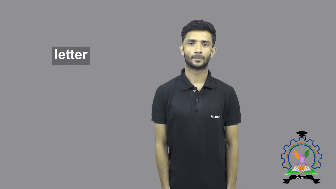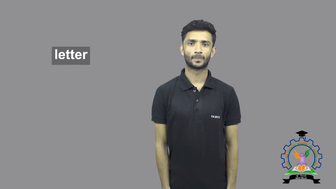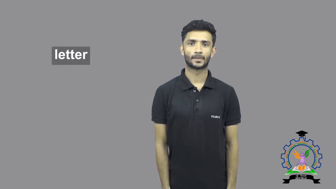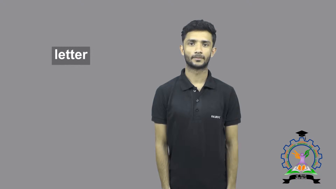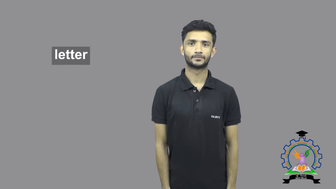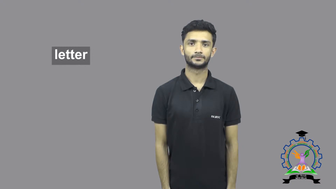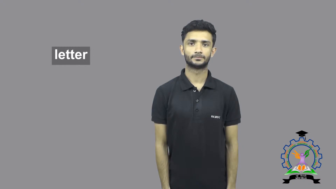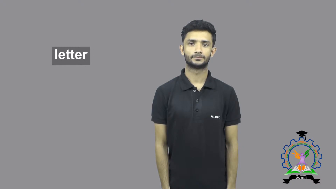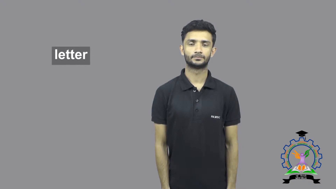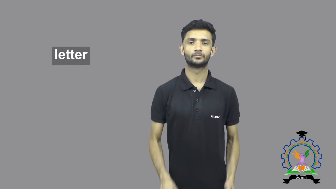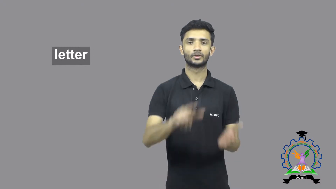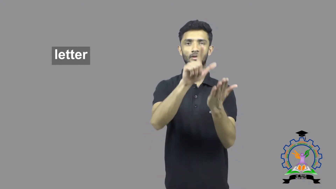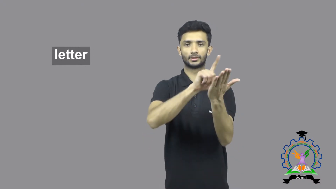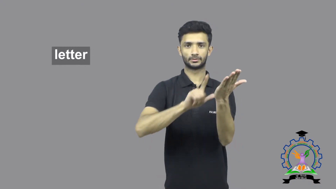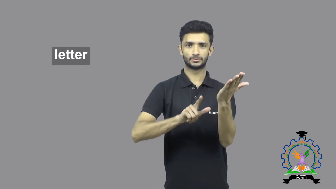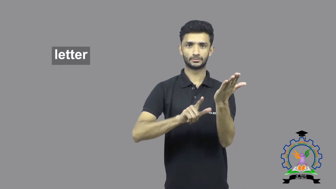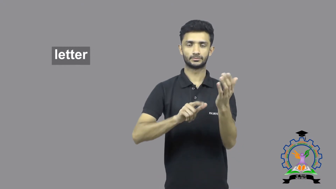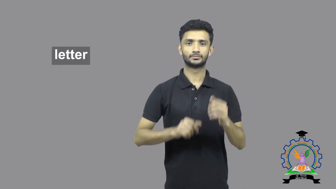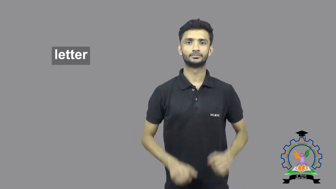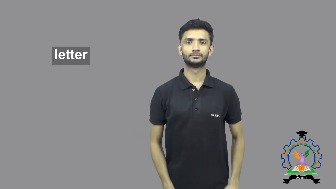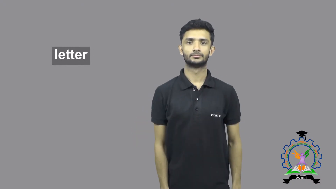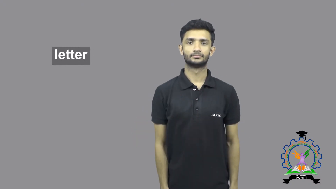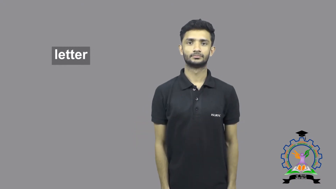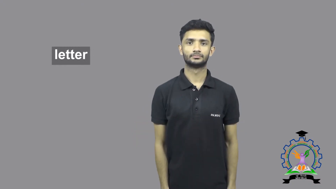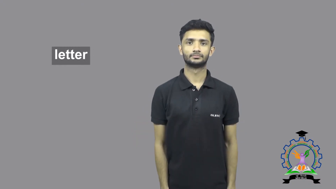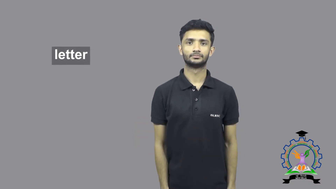letter